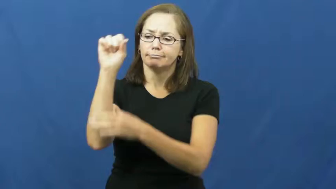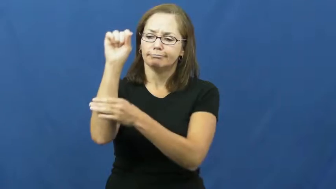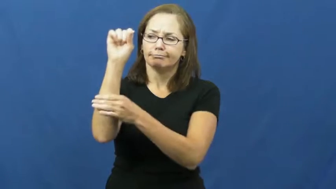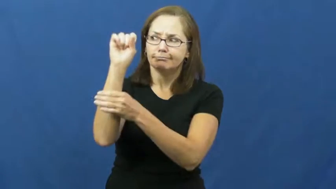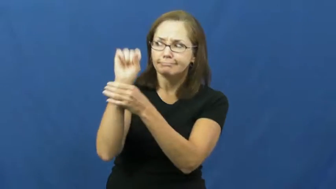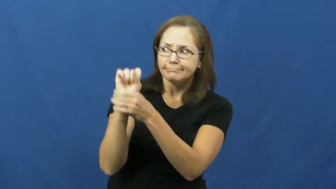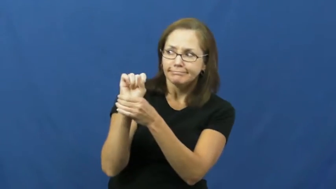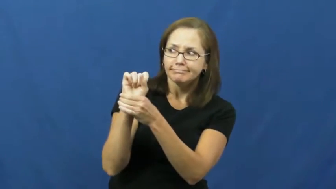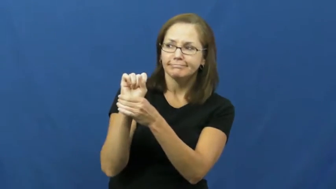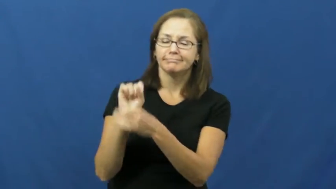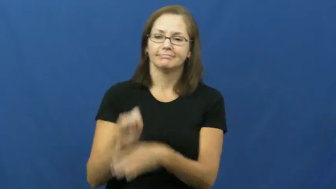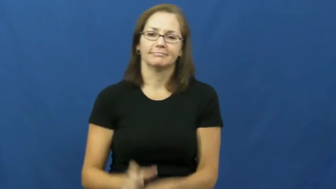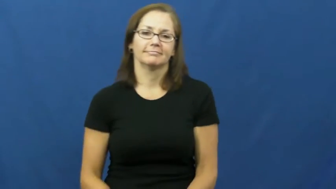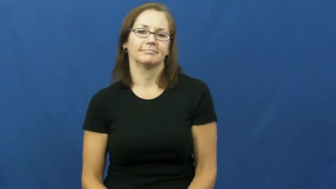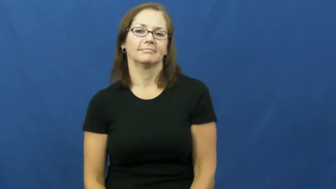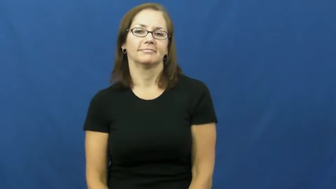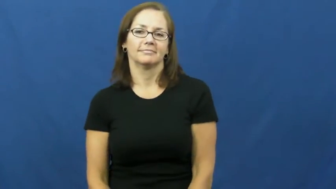shrink down